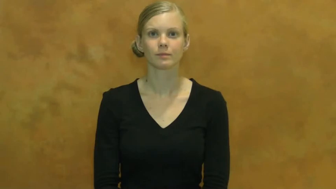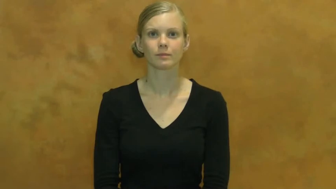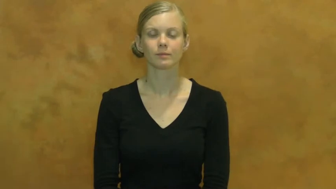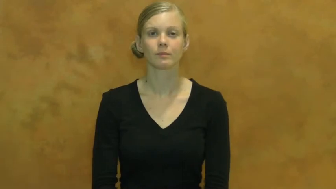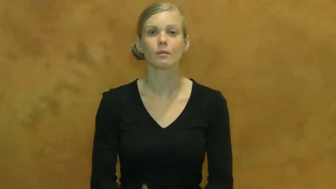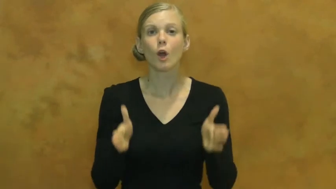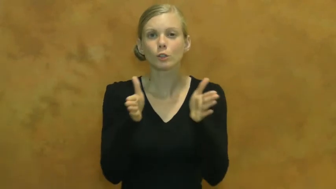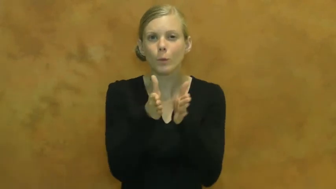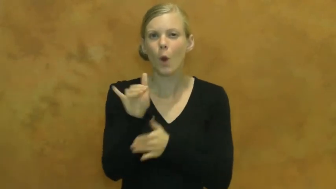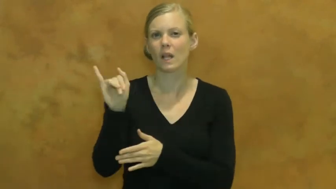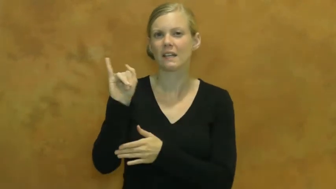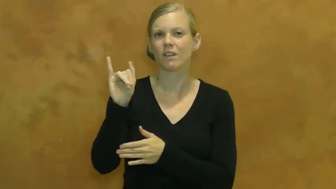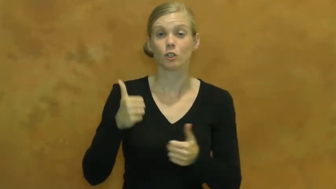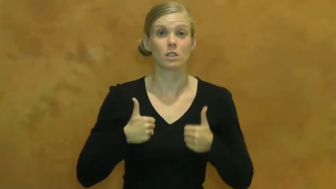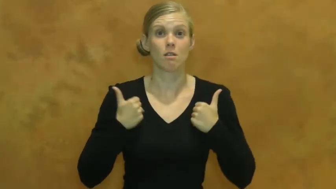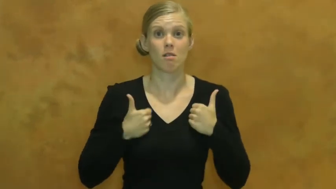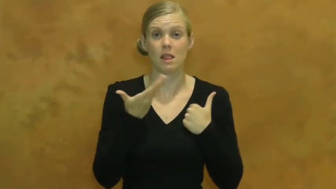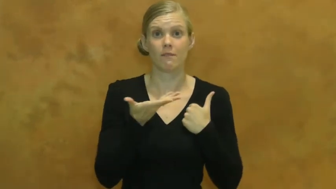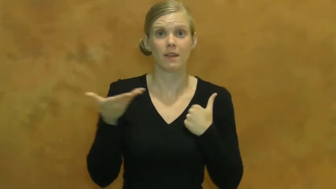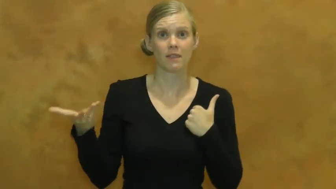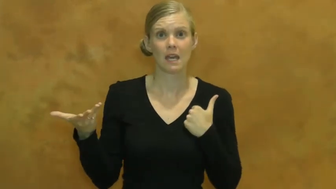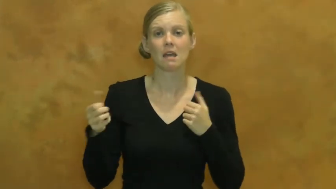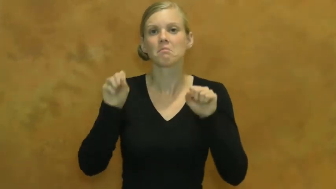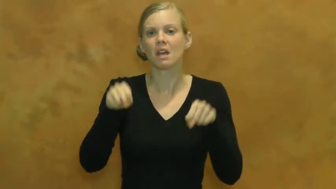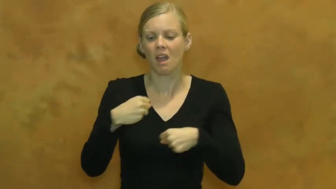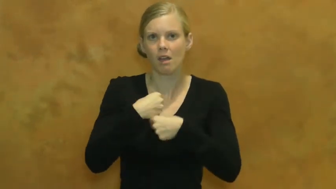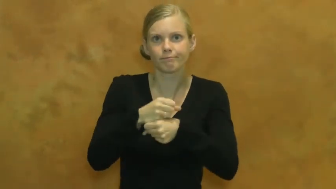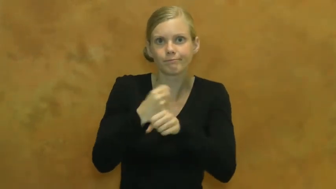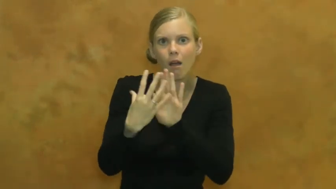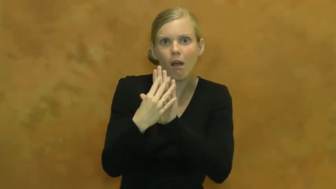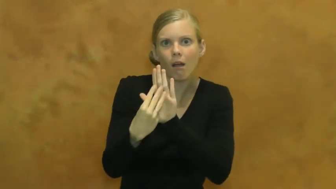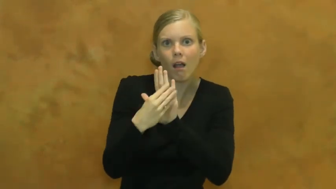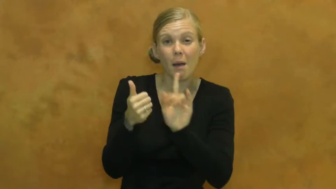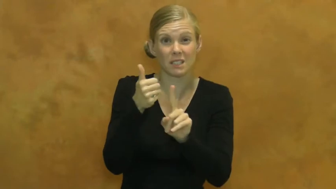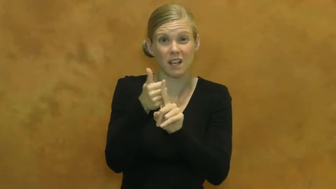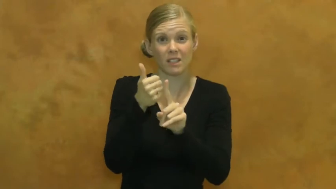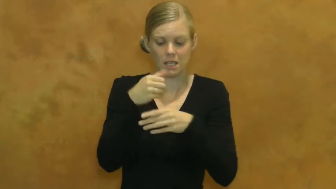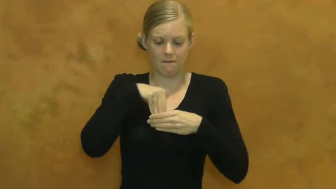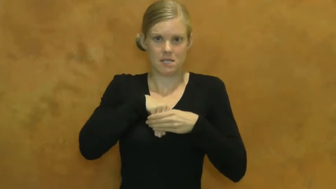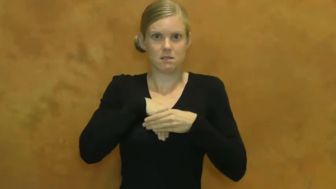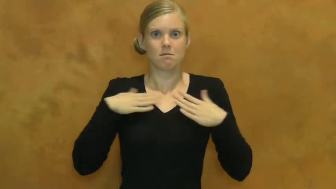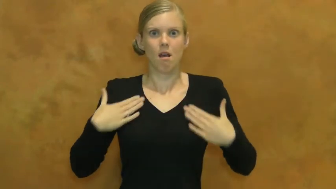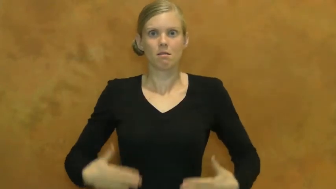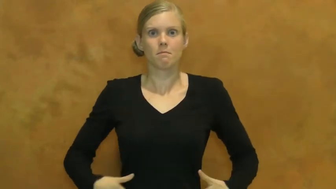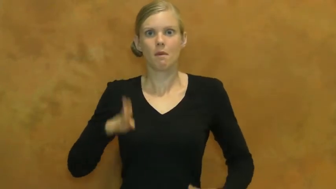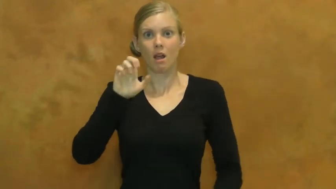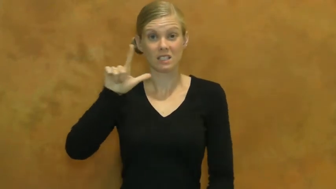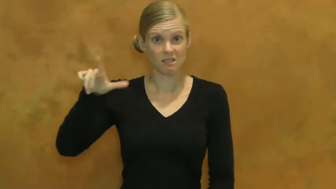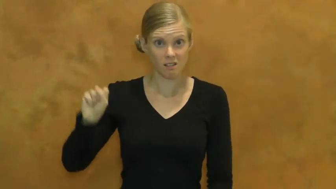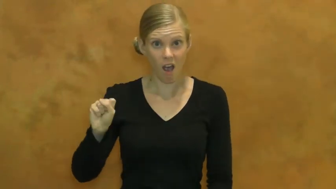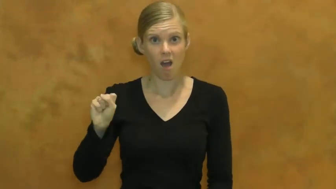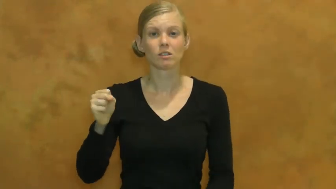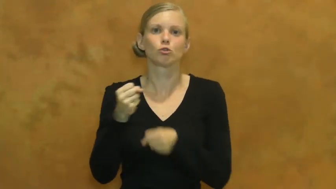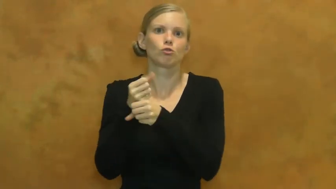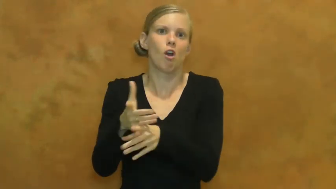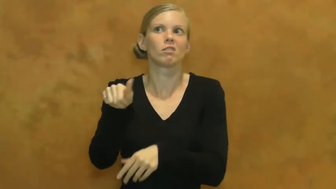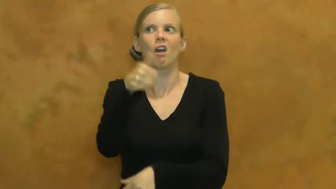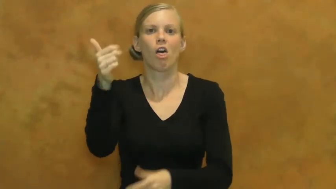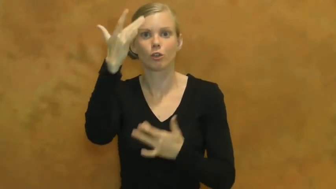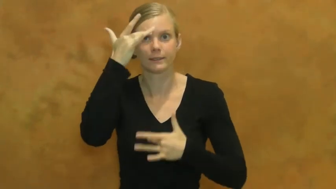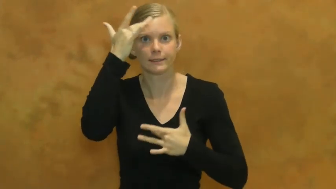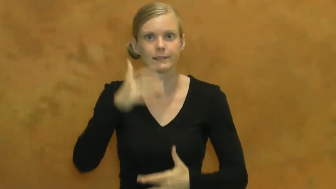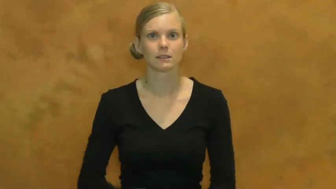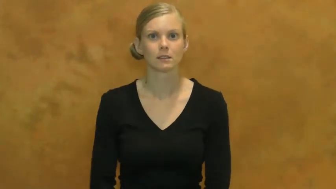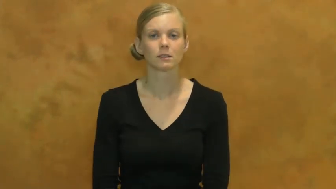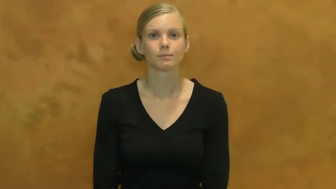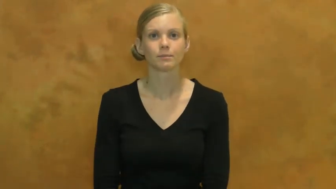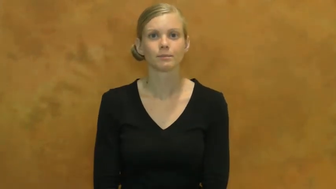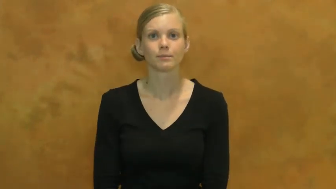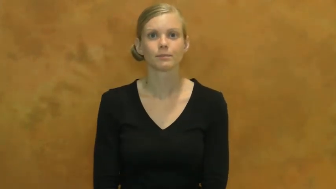virus